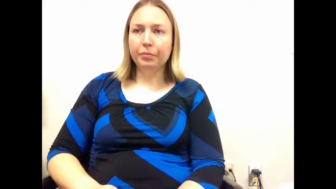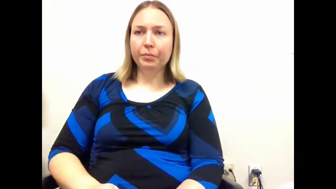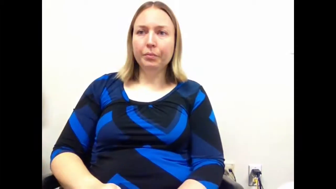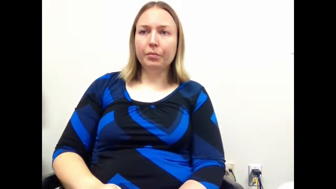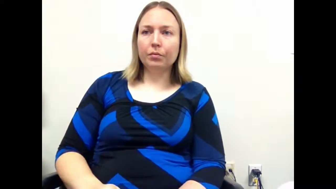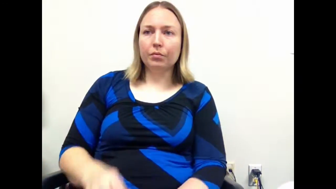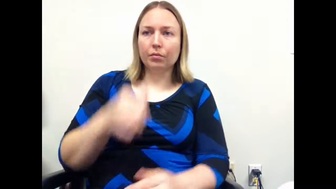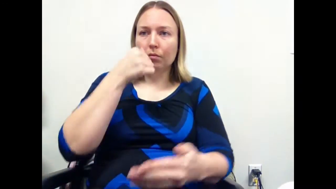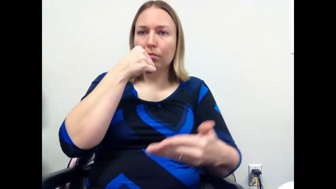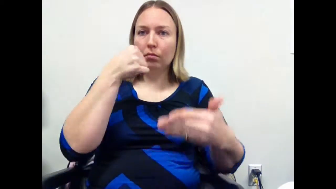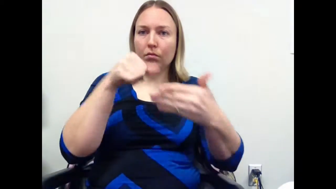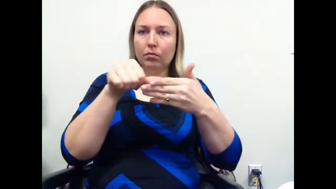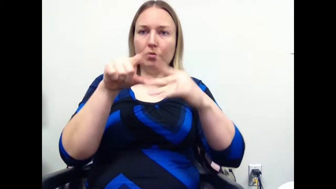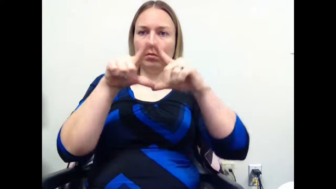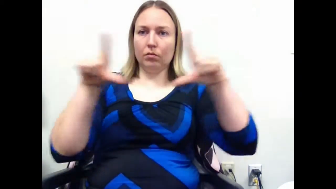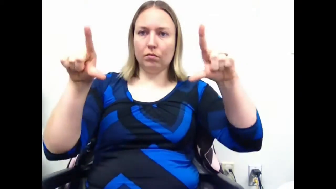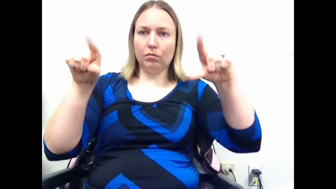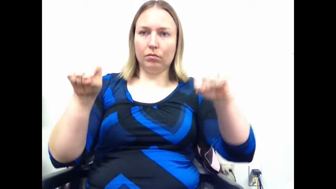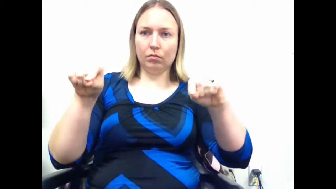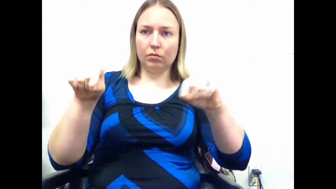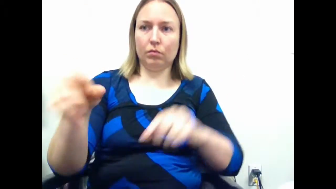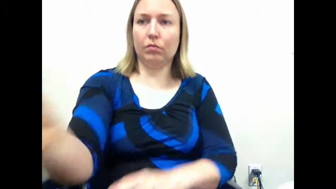ENVELOPE